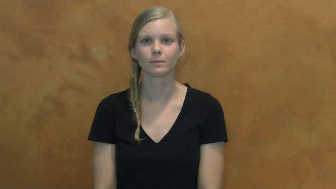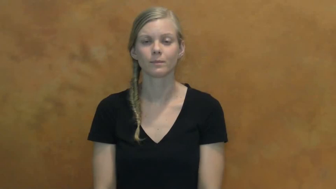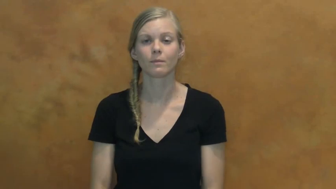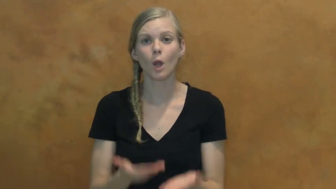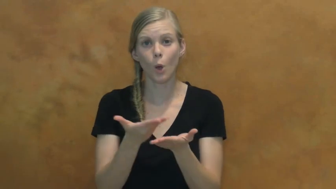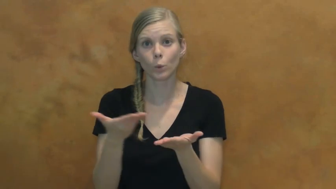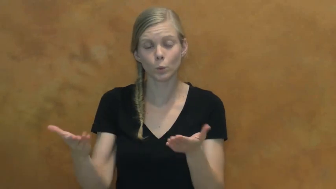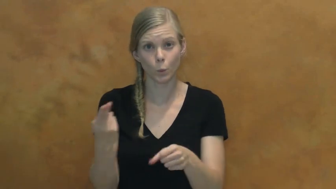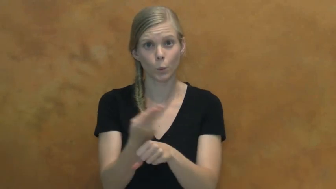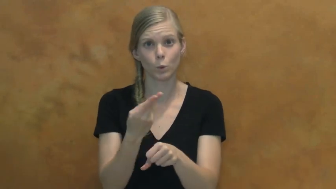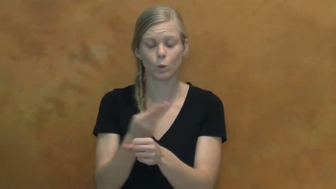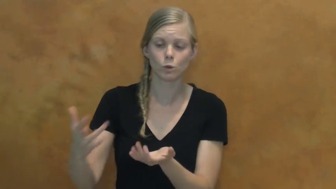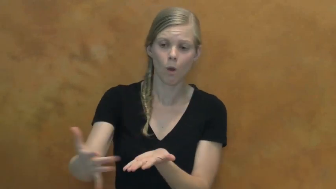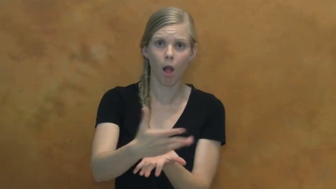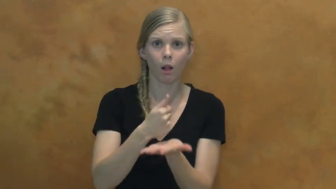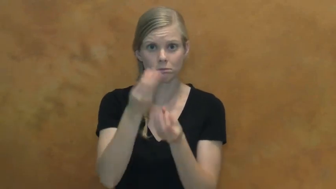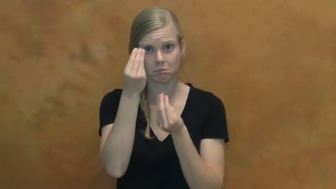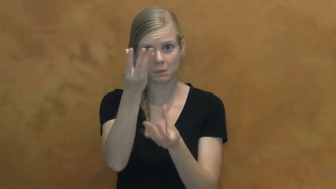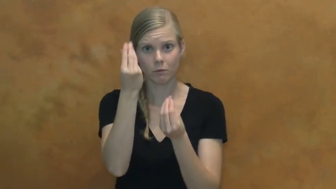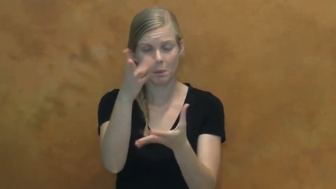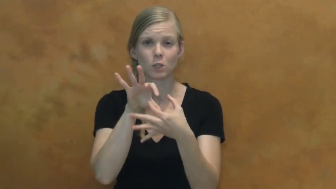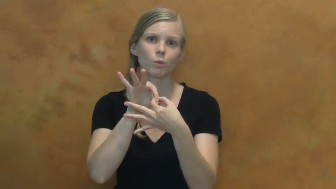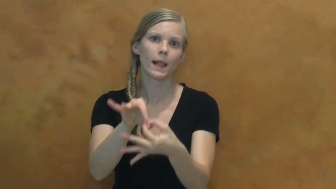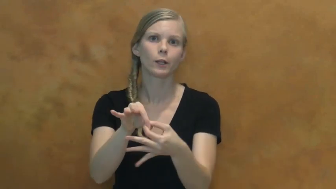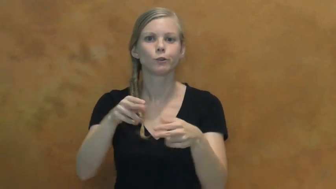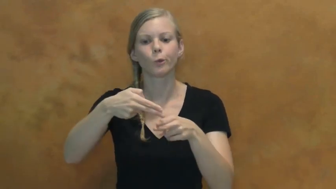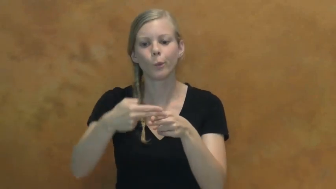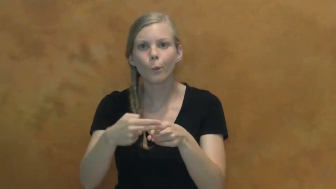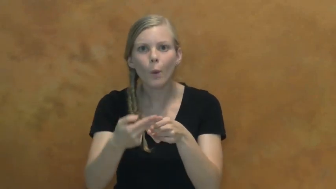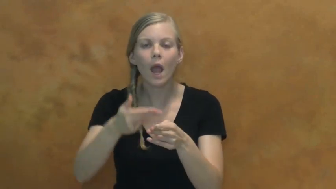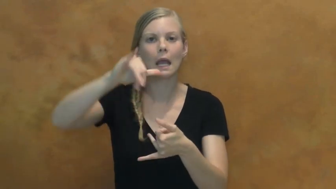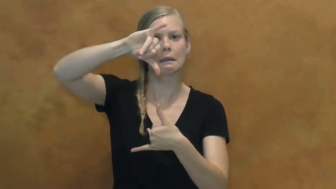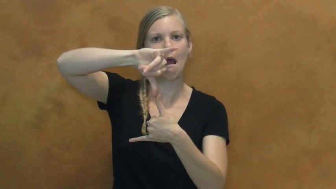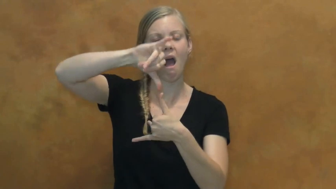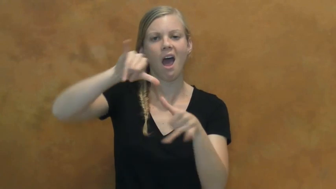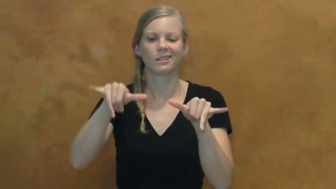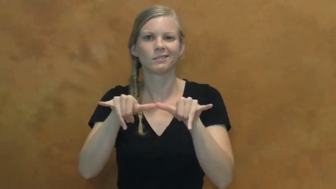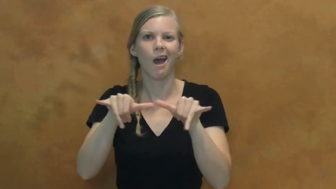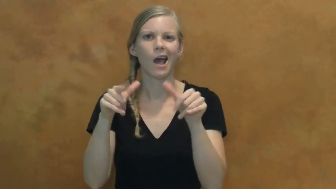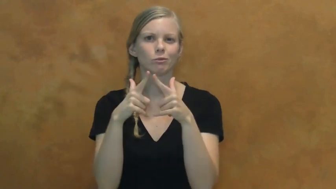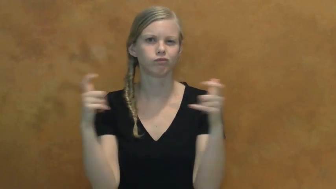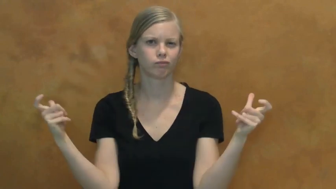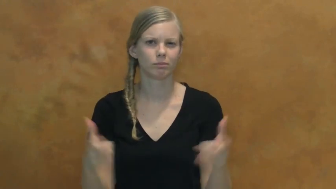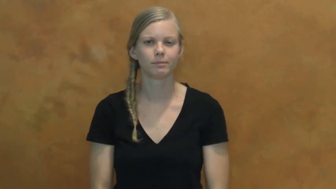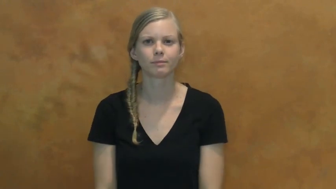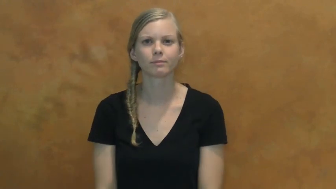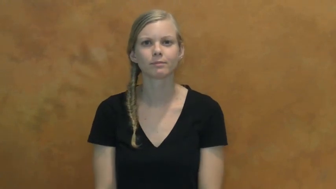measuring instrument